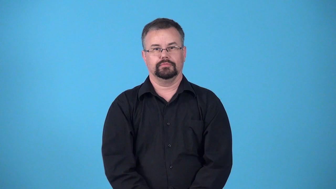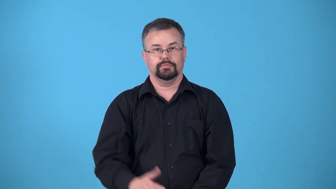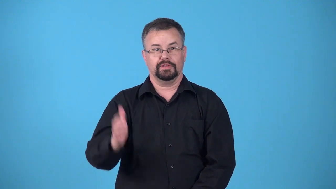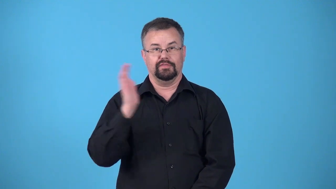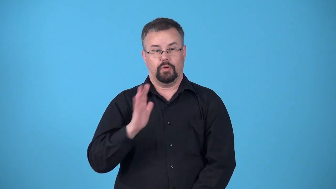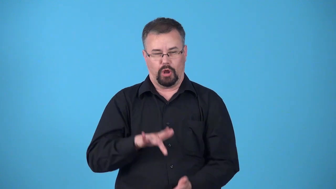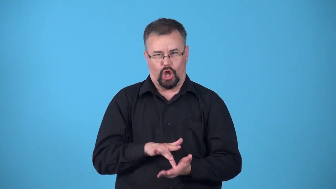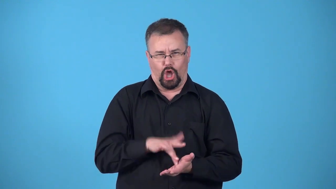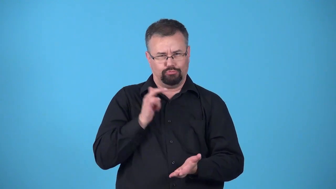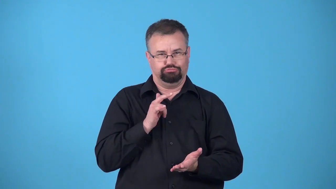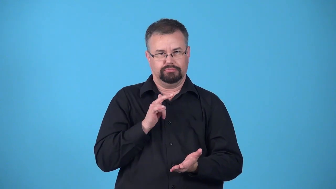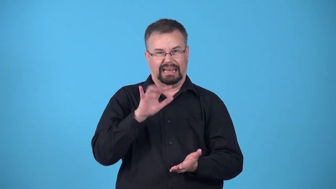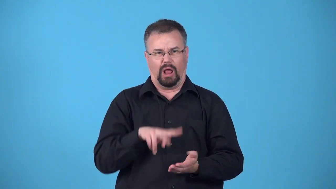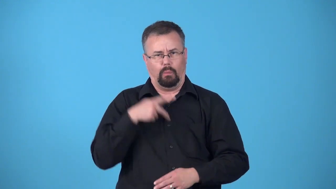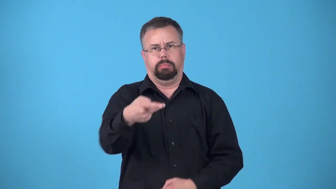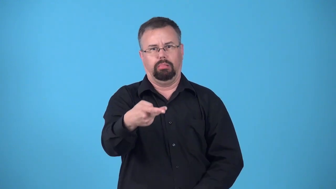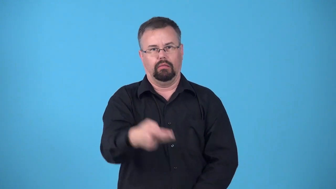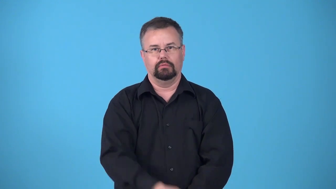shoe is on the other foot